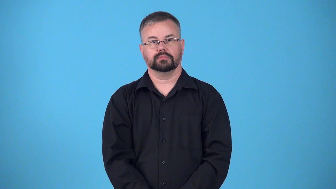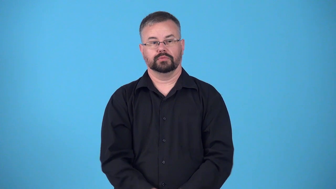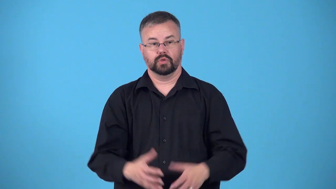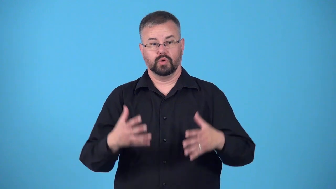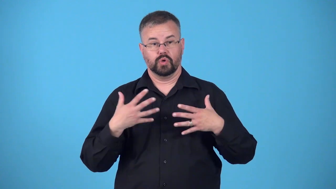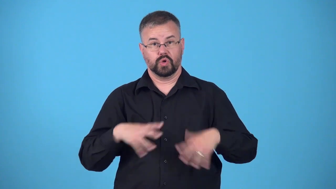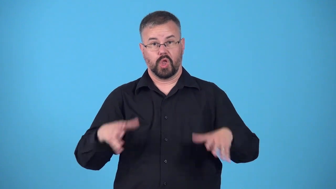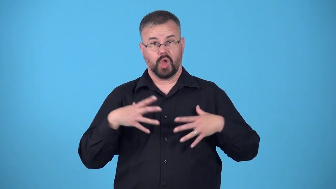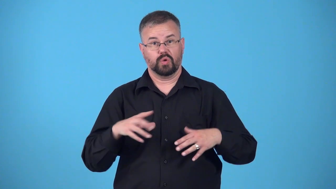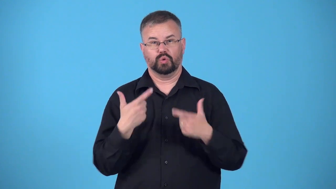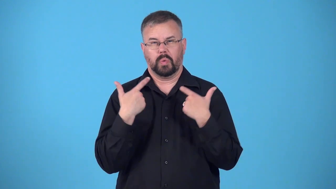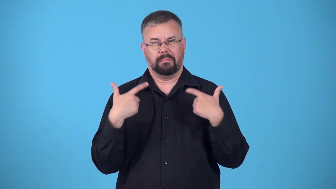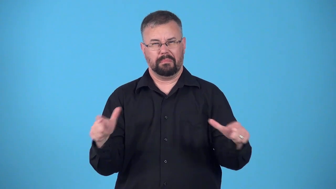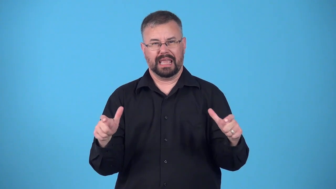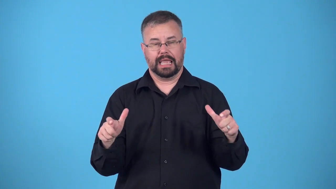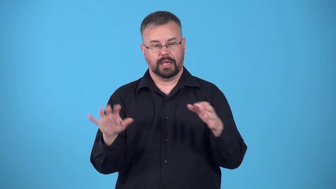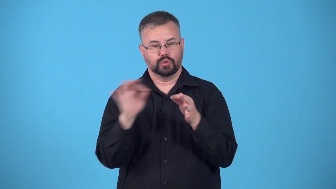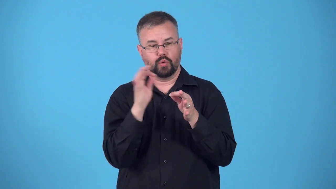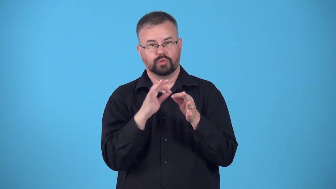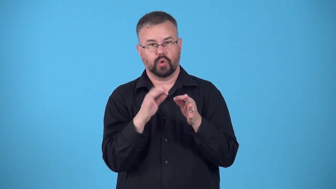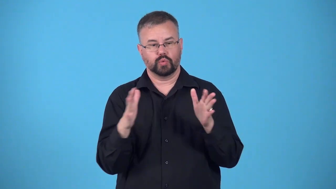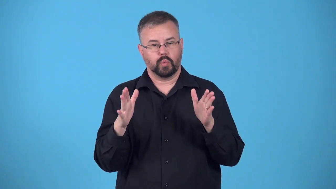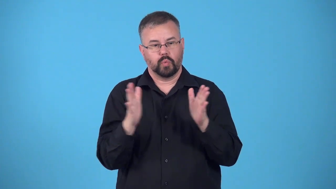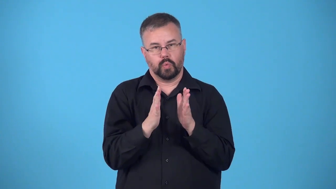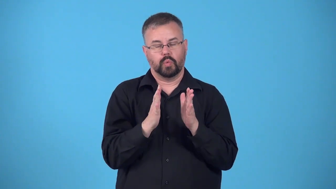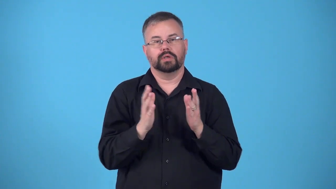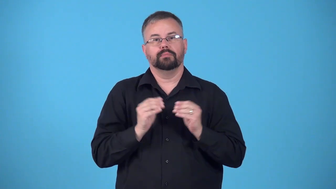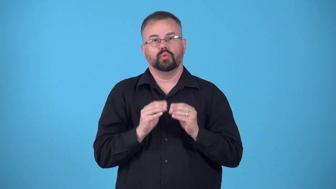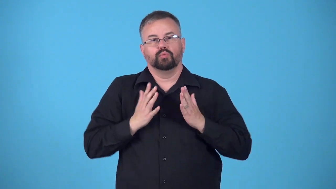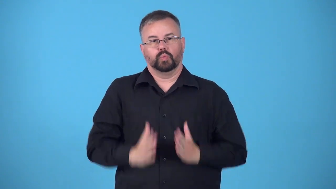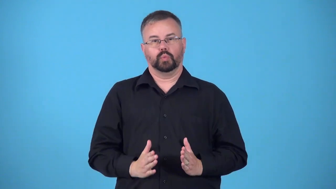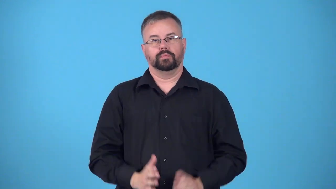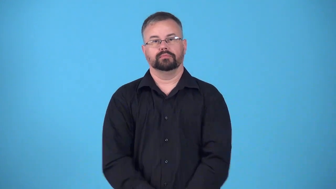take in clothes